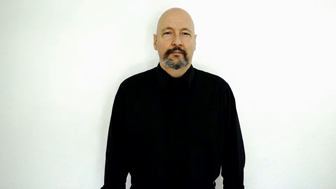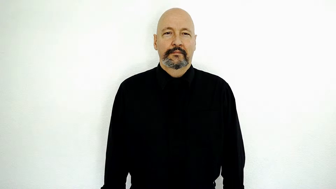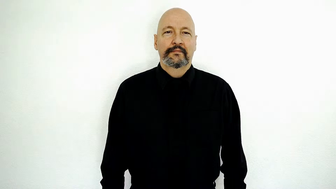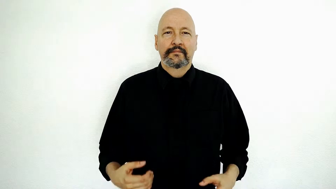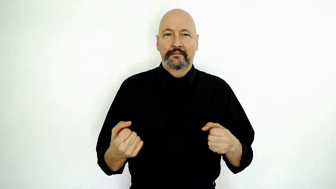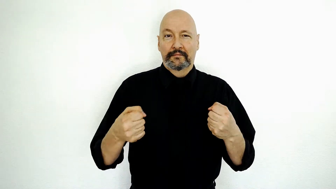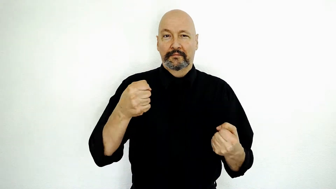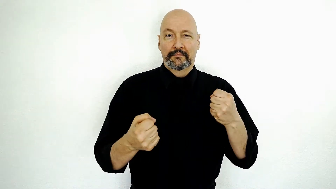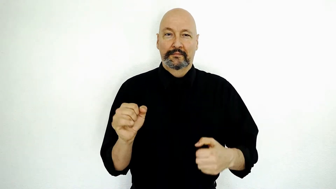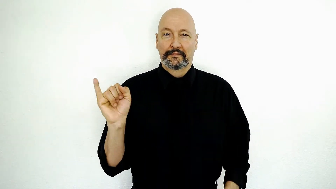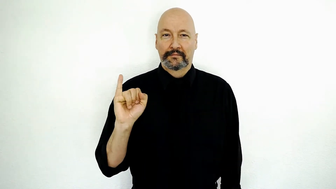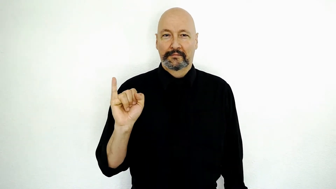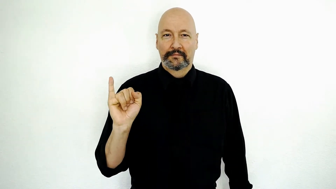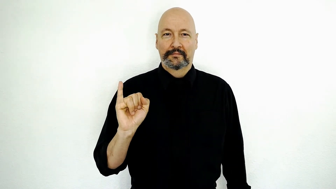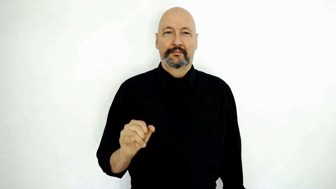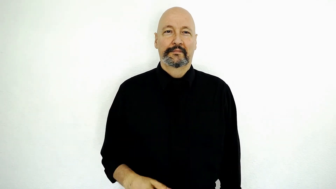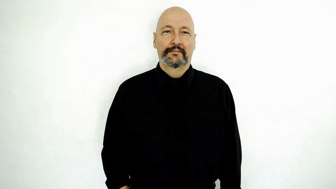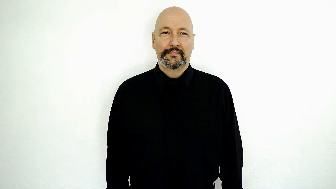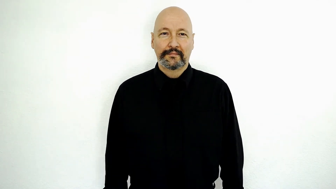auto insurance / CAR INSURANCE